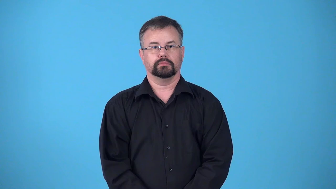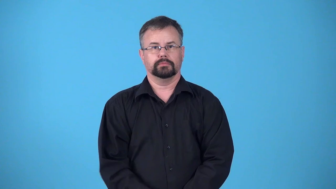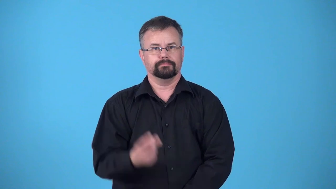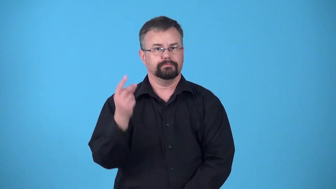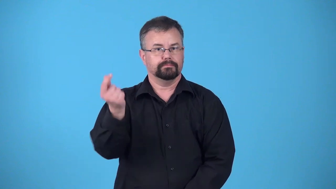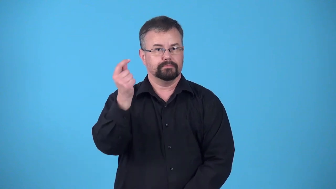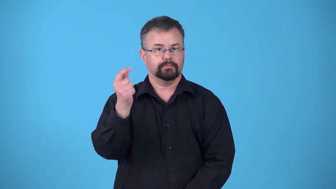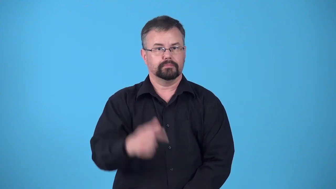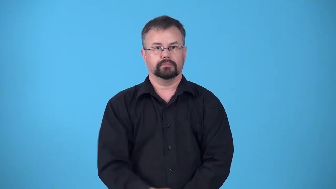click,snap fingers